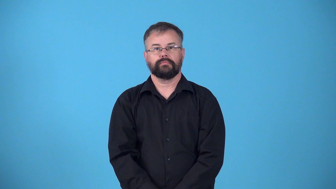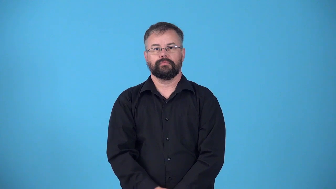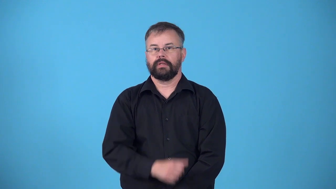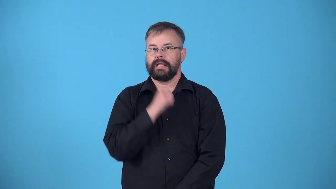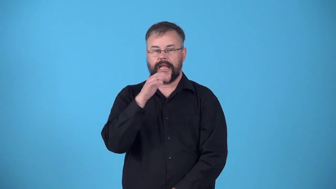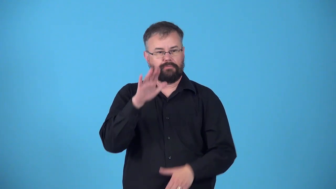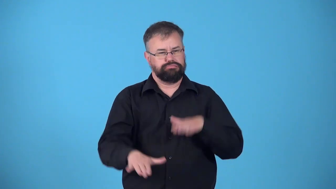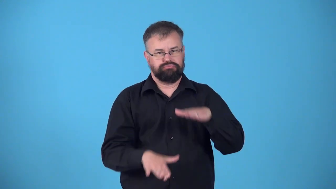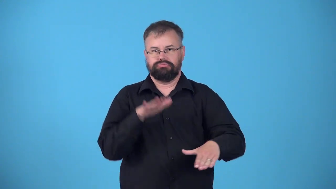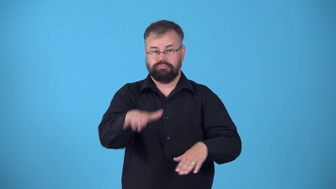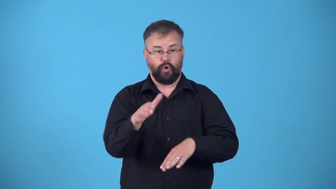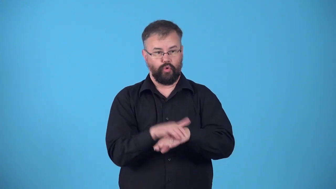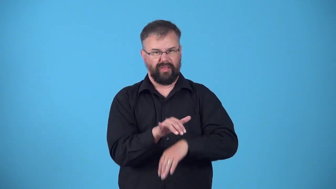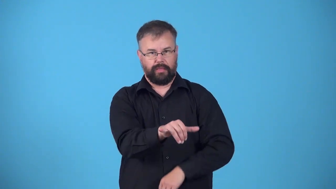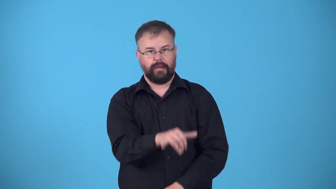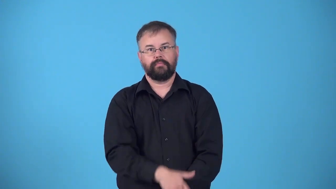keep off